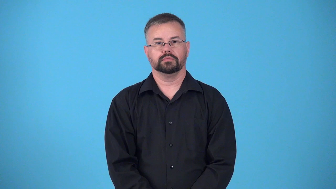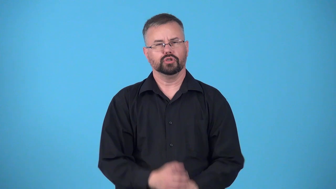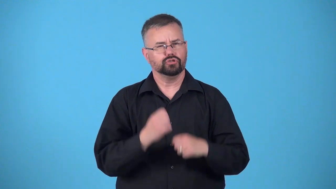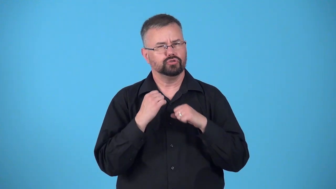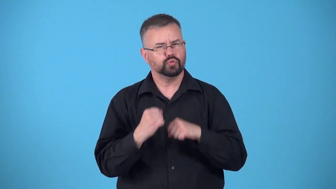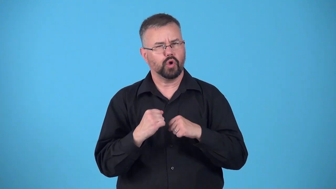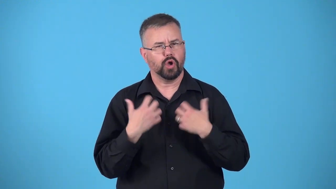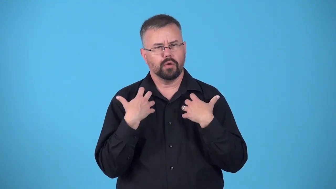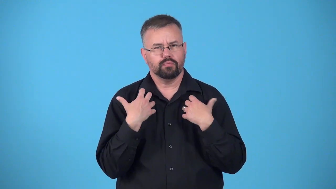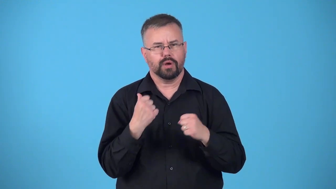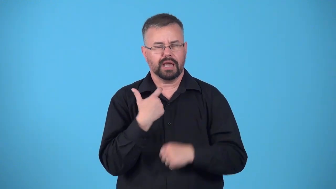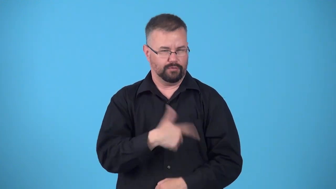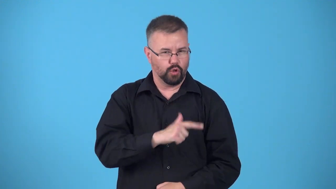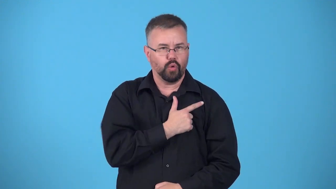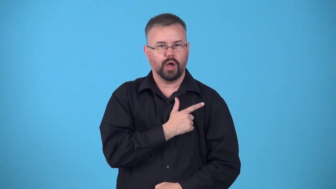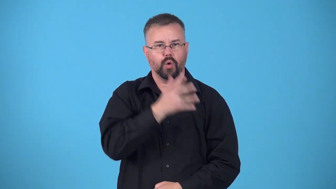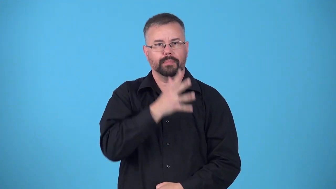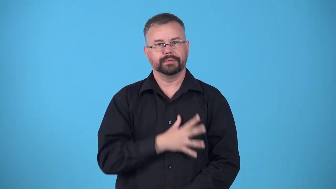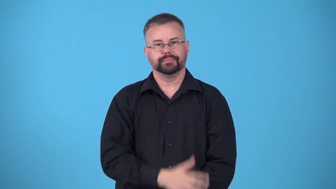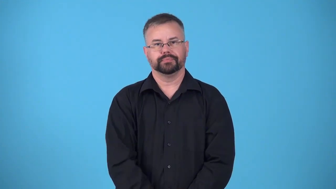sister-friend